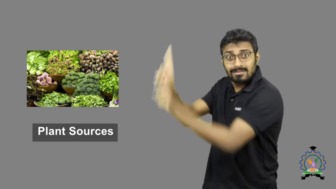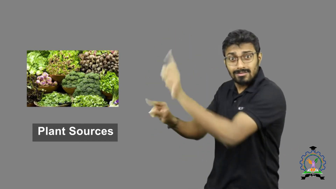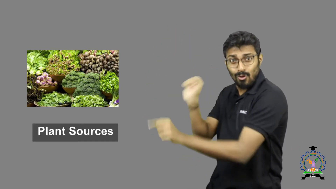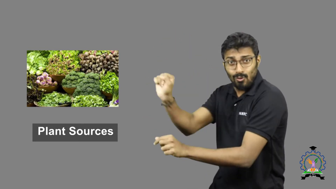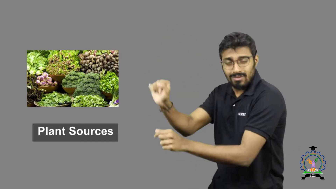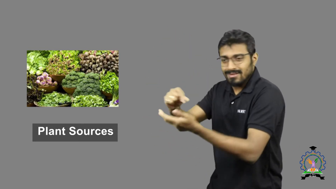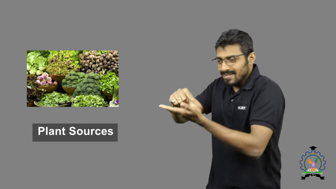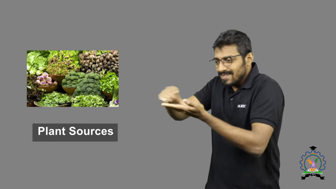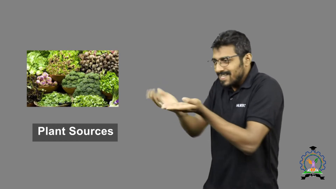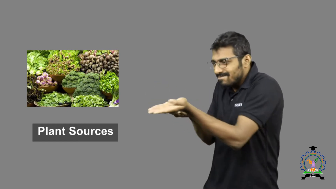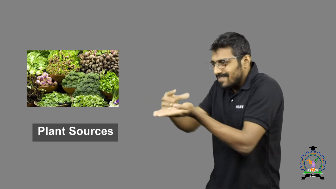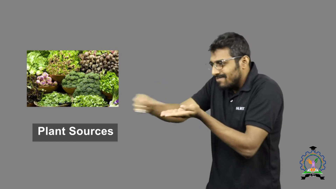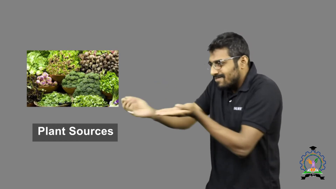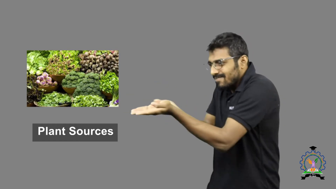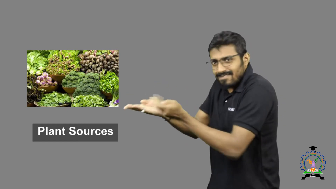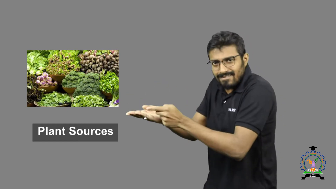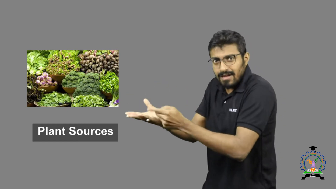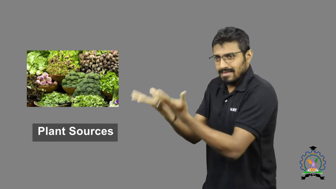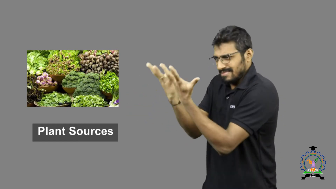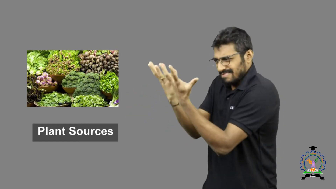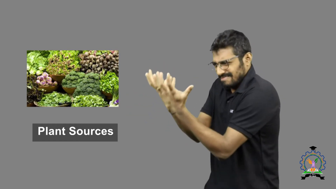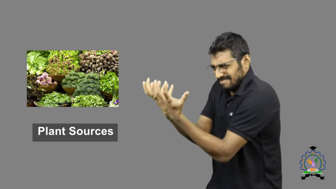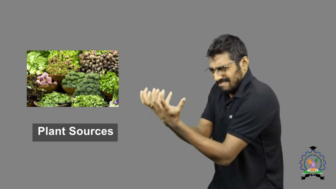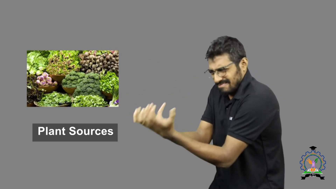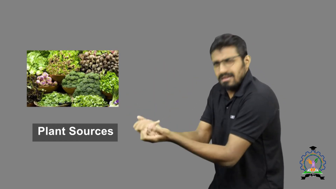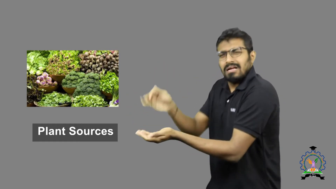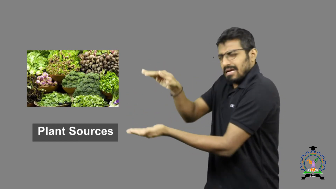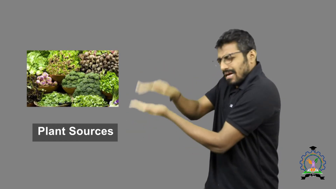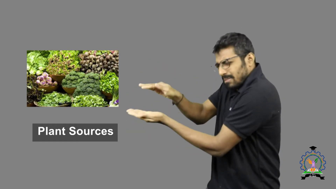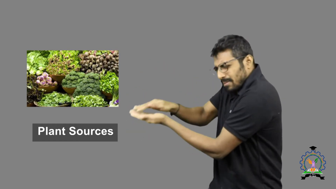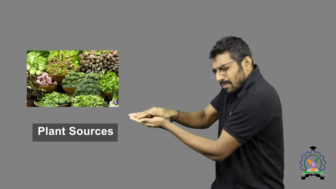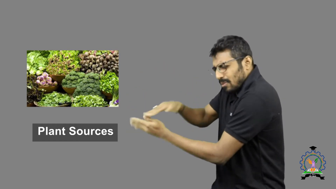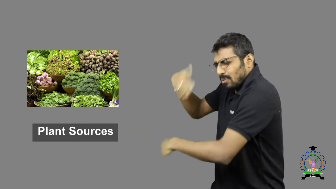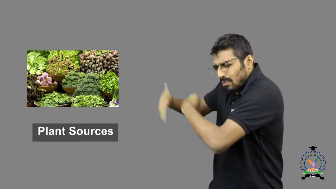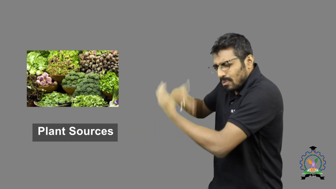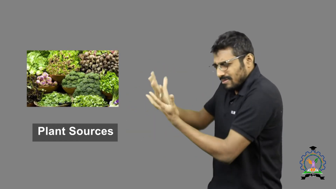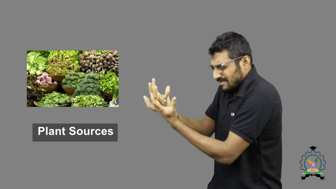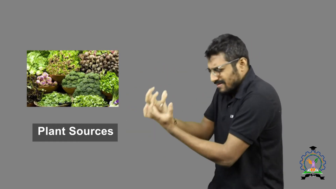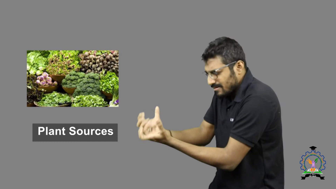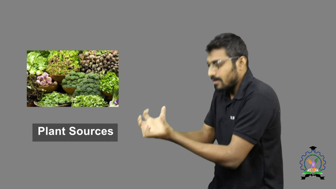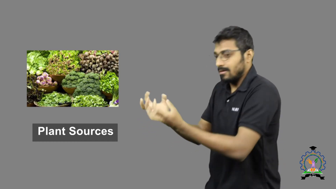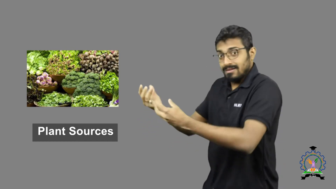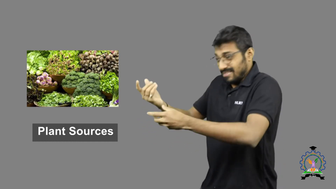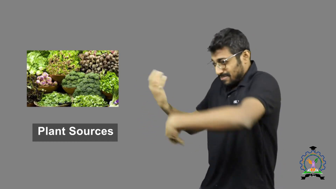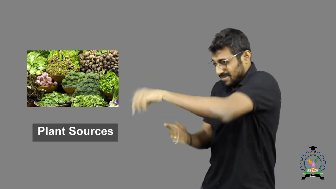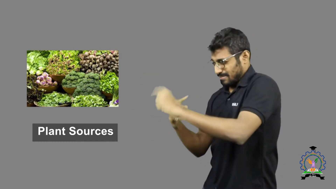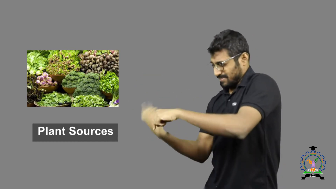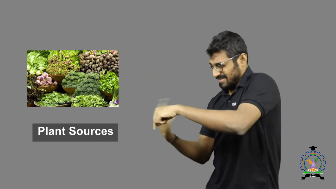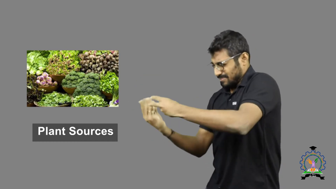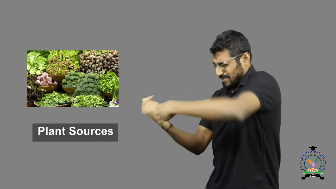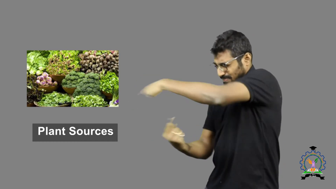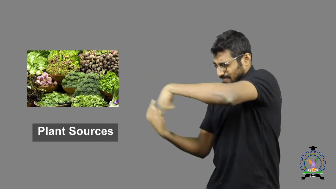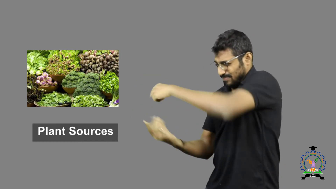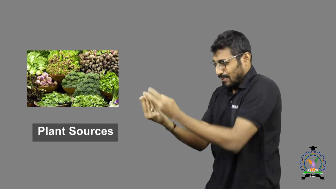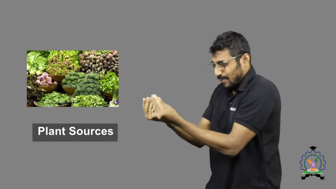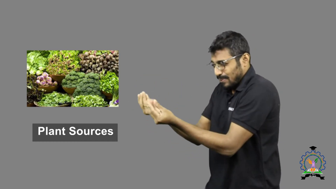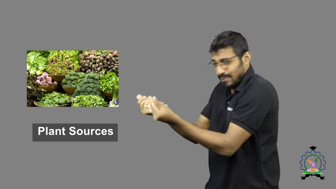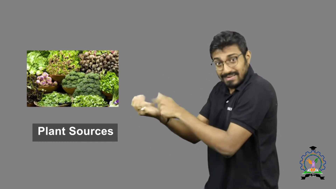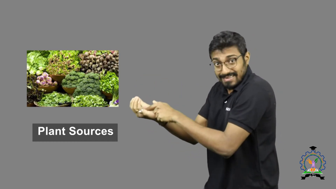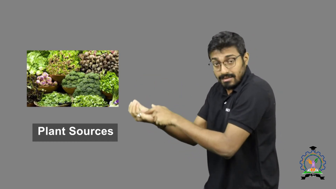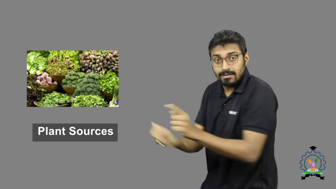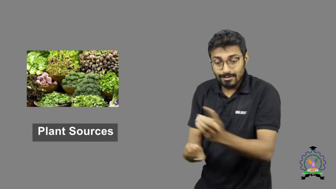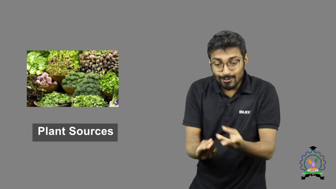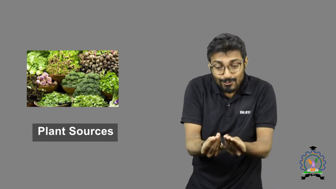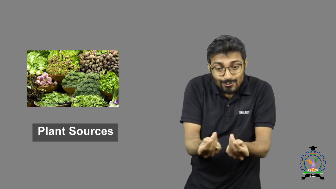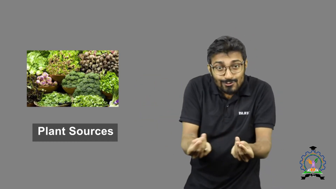Plant Sources